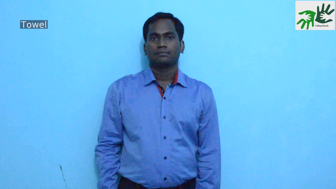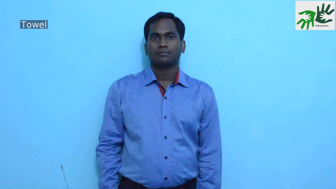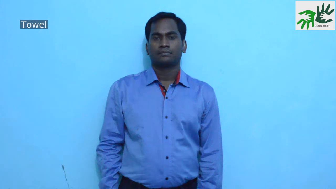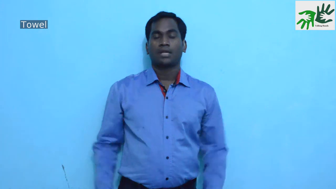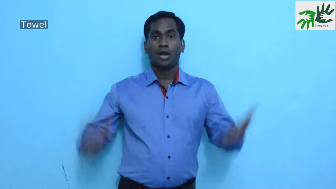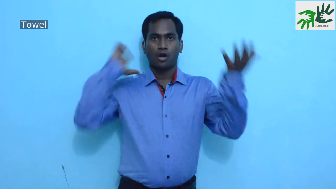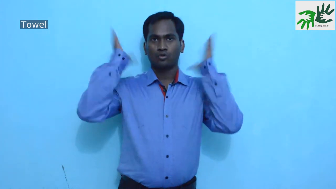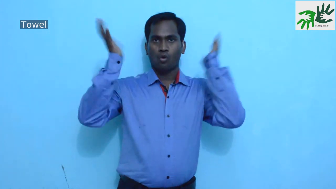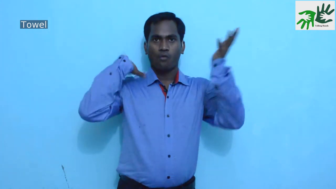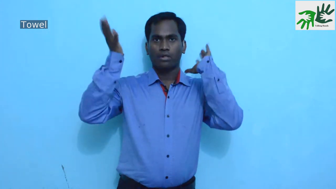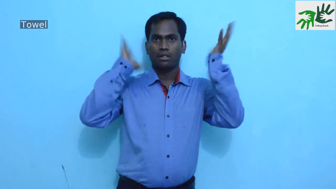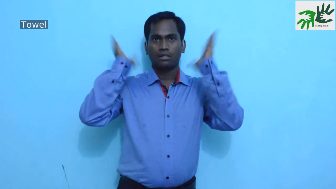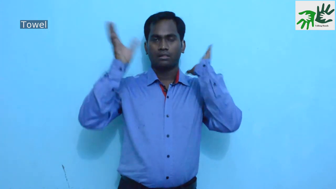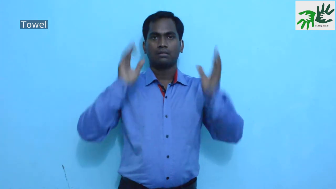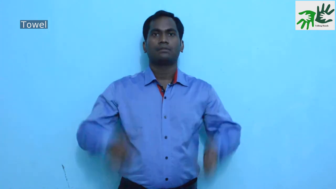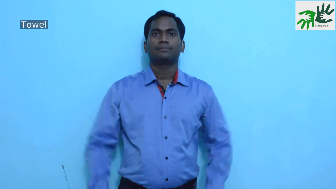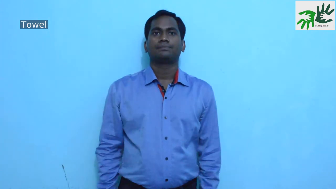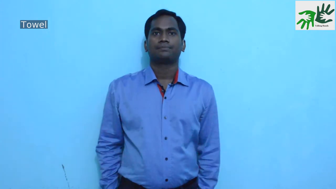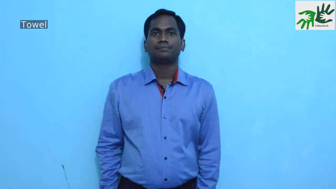Towel